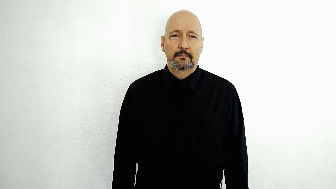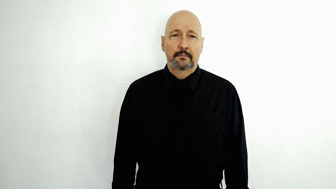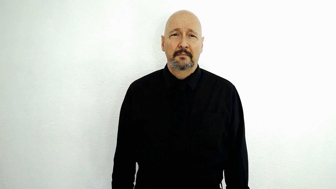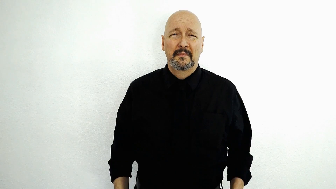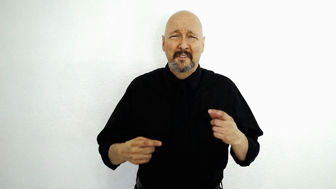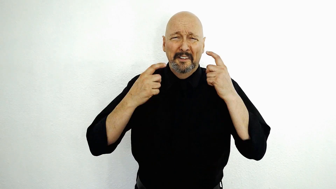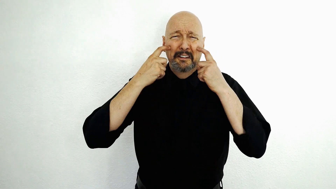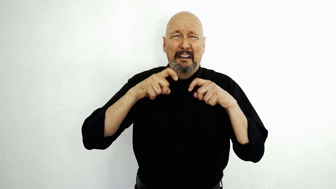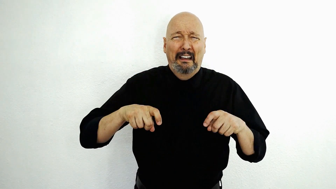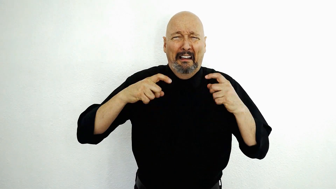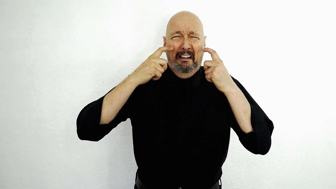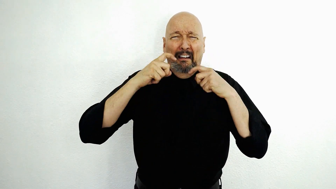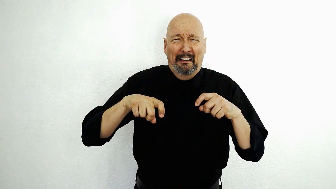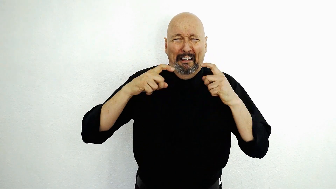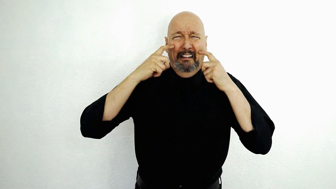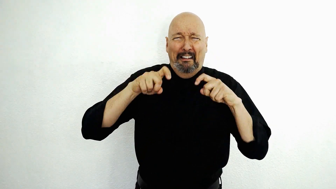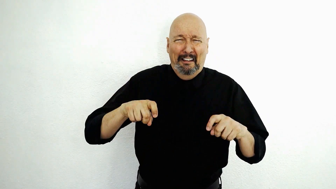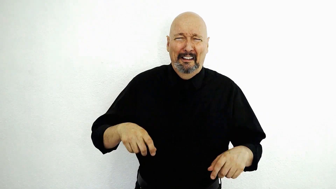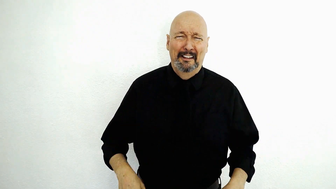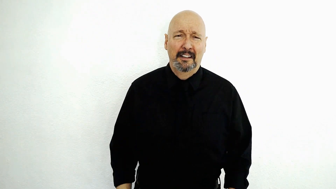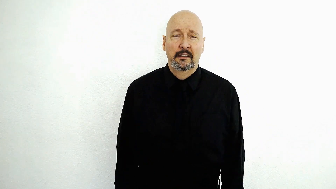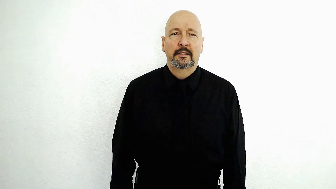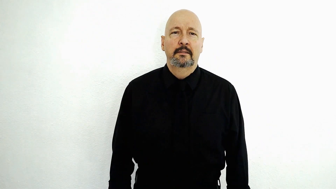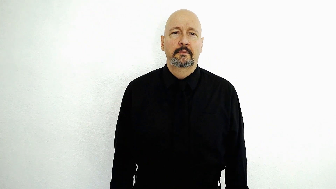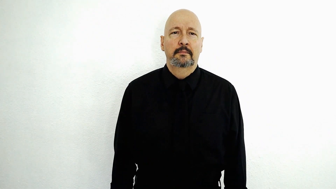cry one's eyes out/bawl / CRY-[bawl-version]